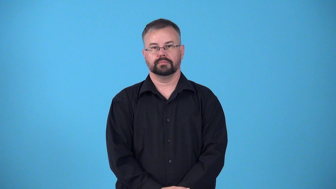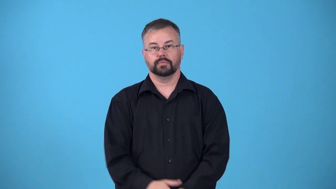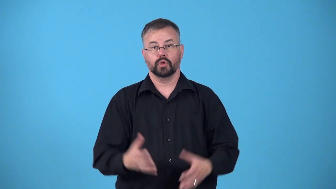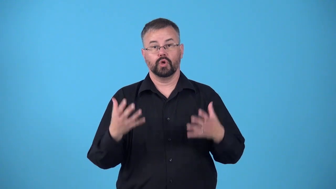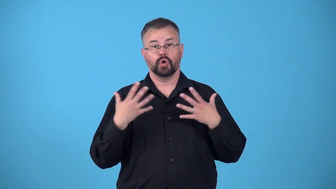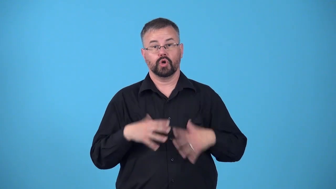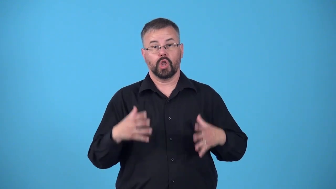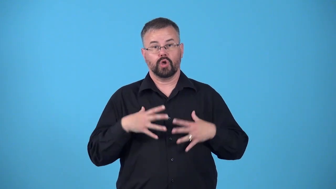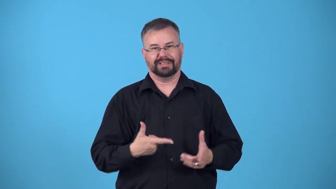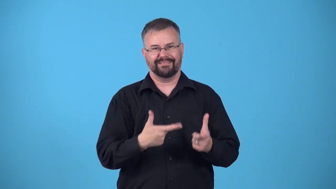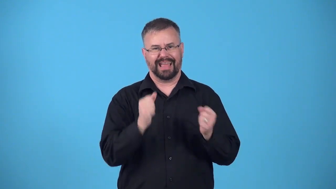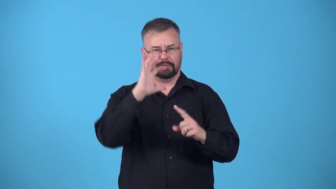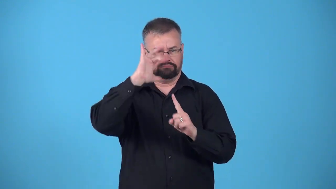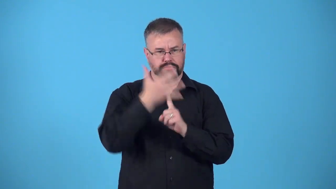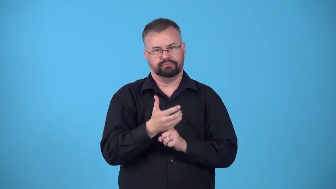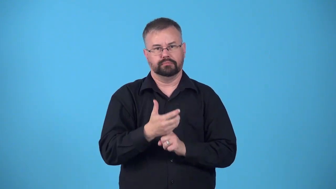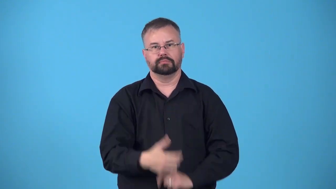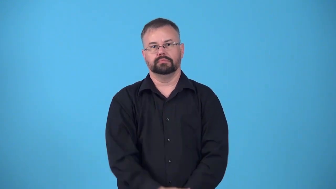throw on